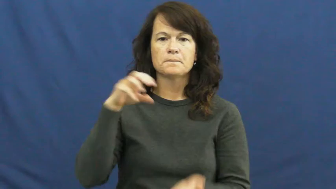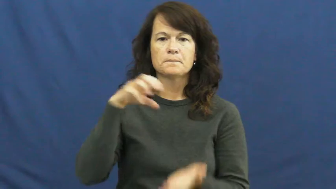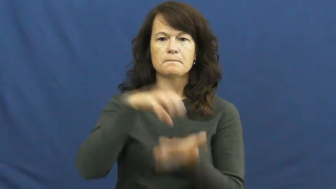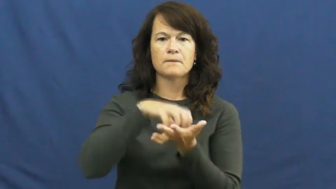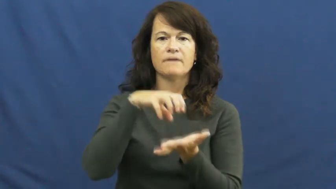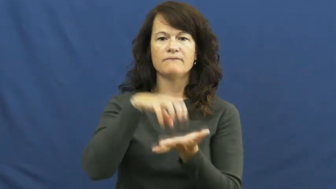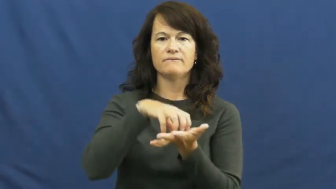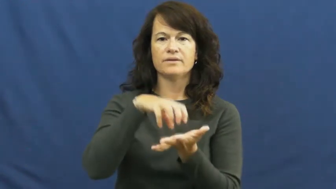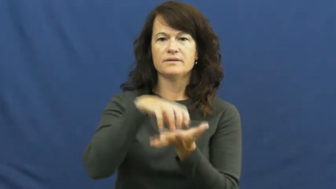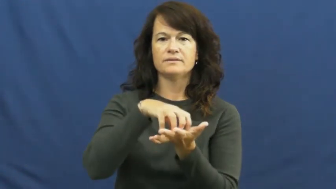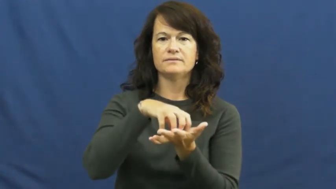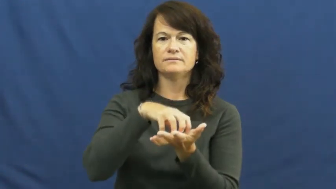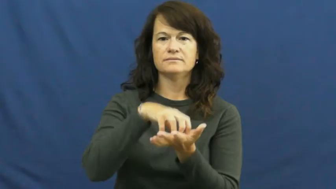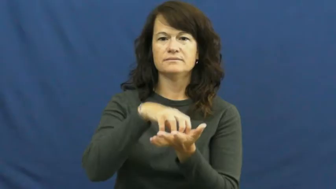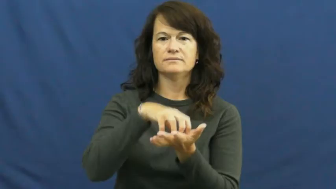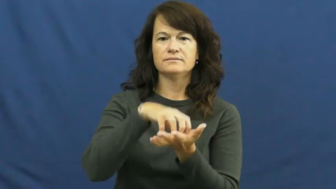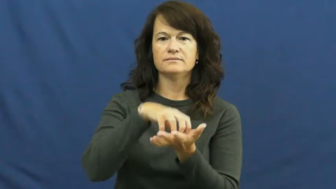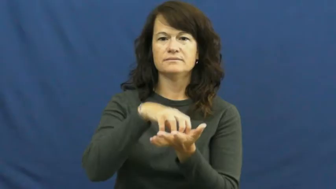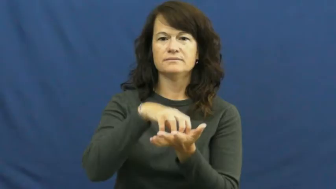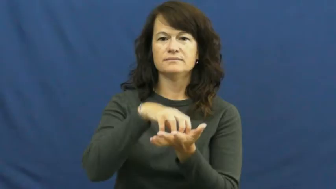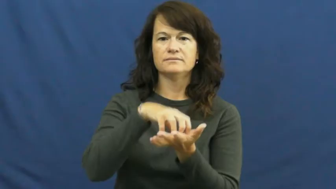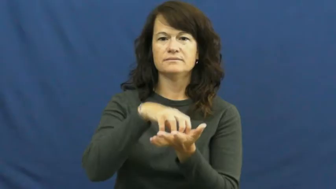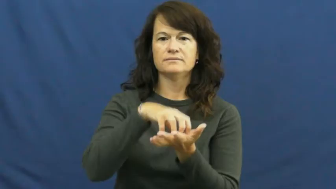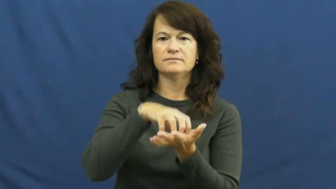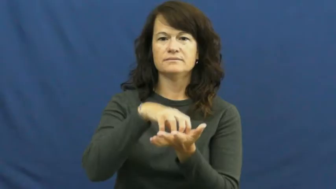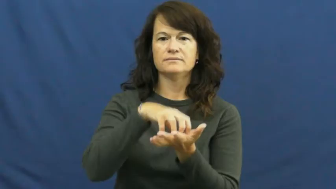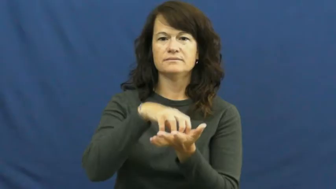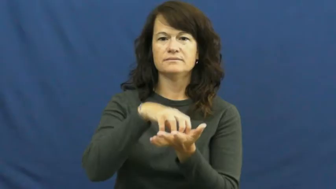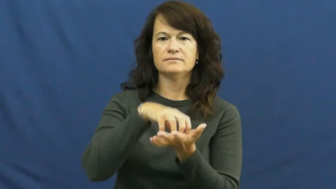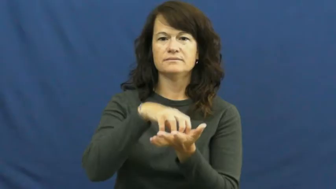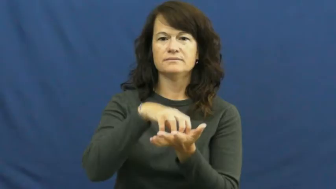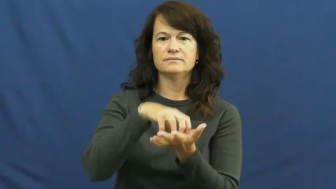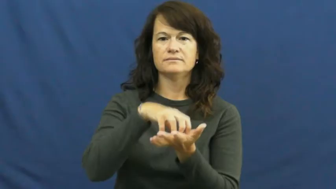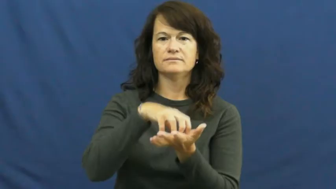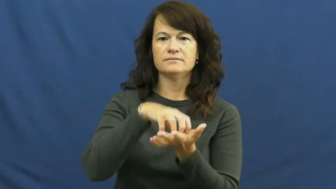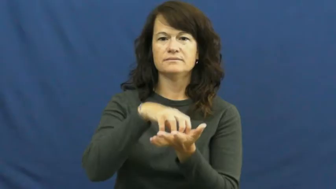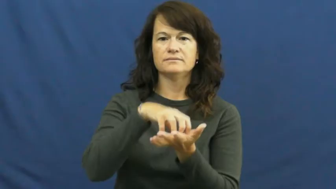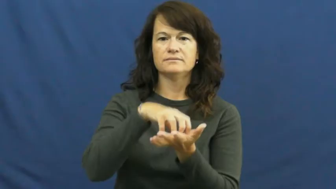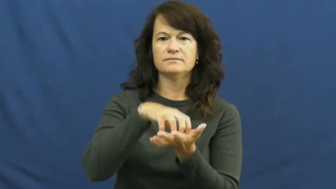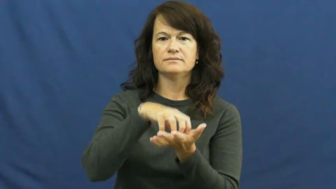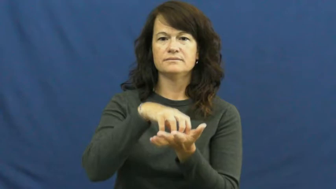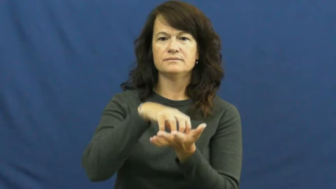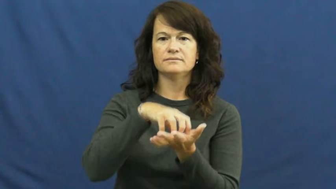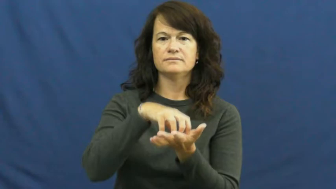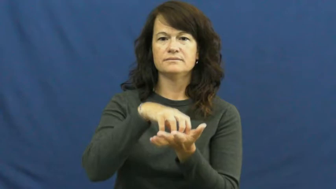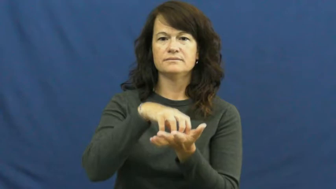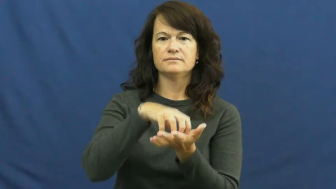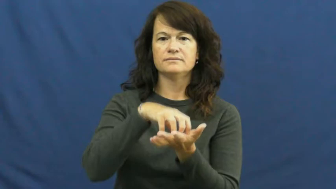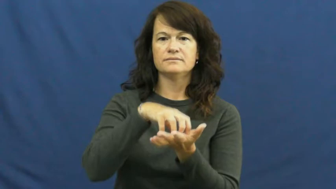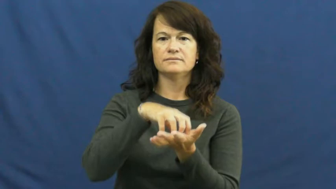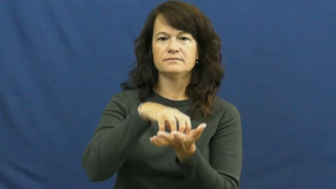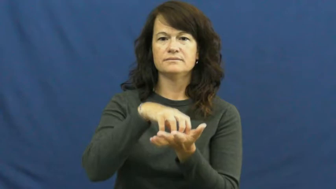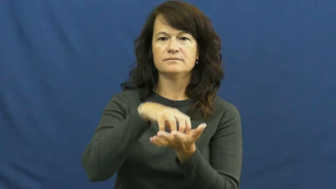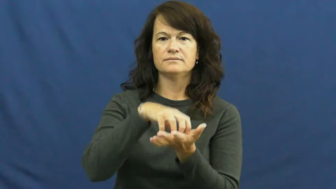cupcake,muffin